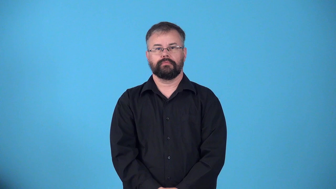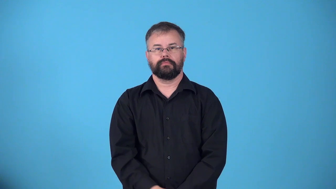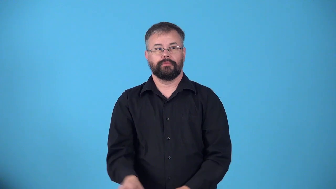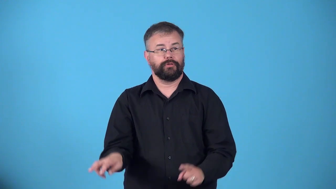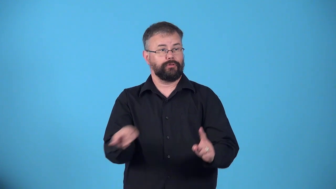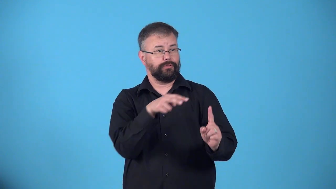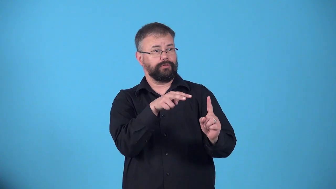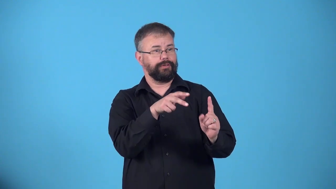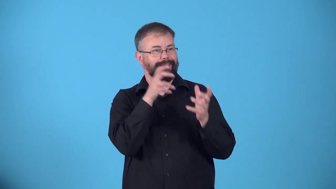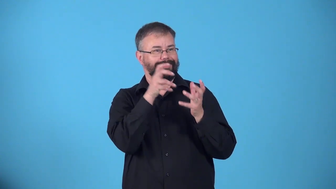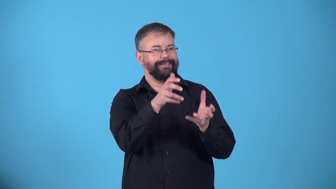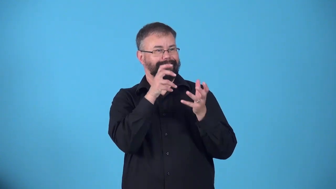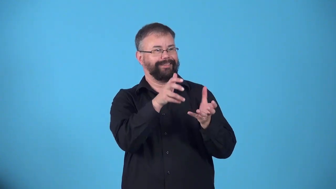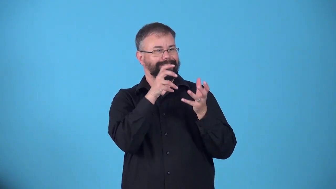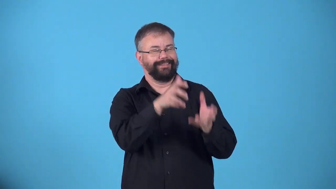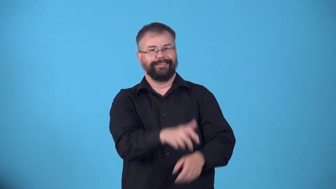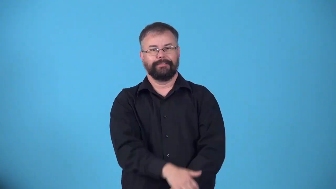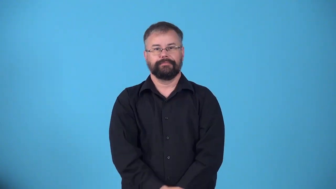laugh at